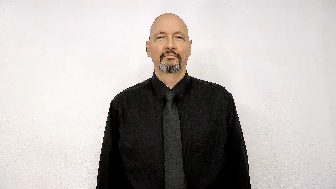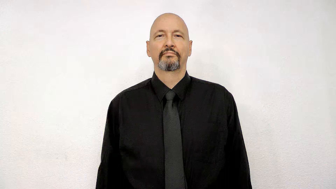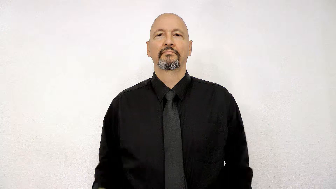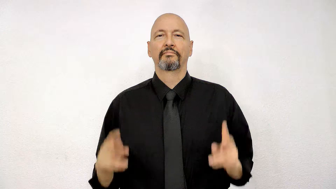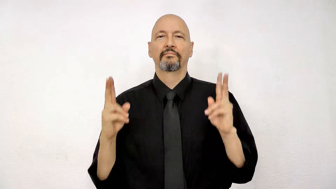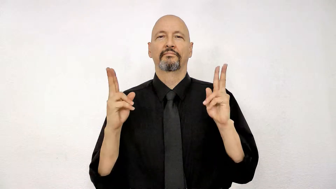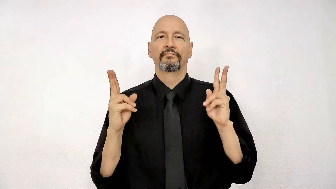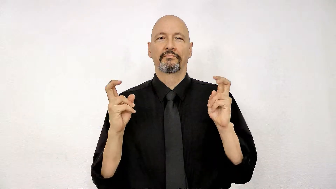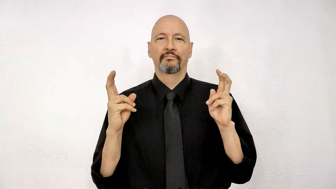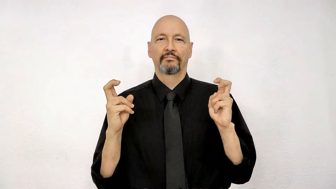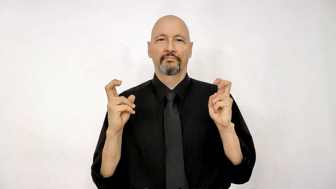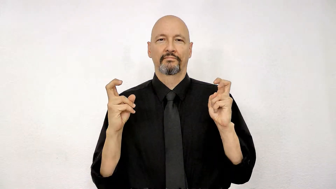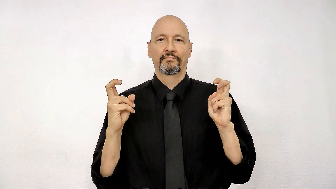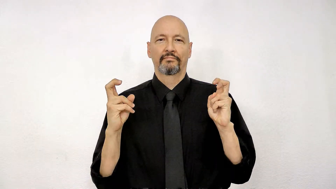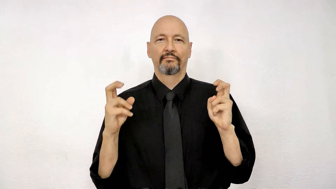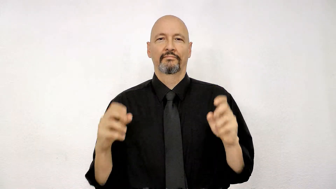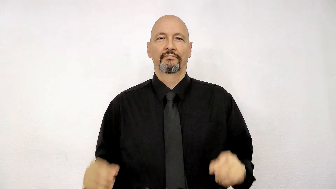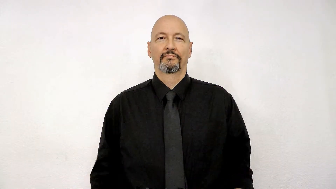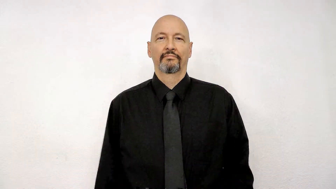title